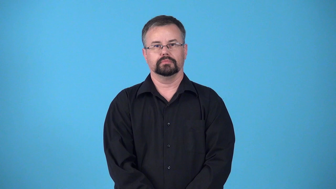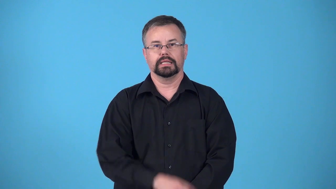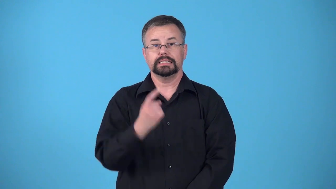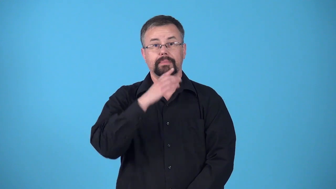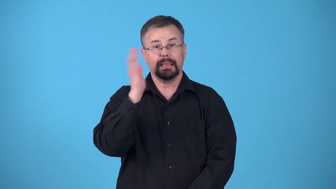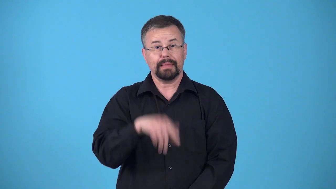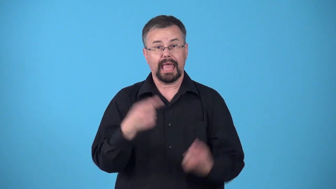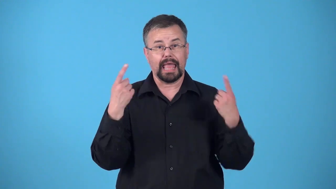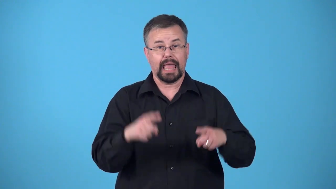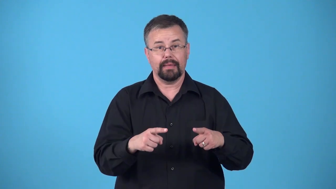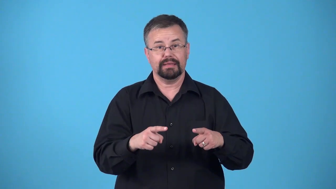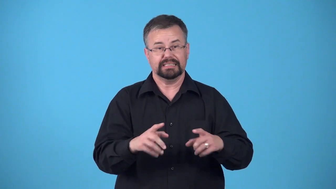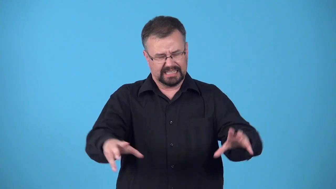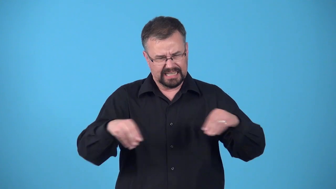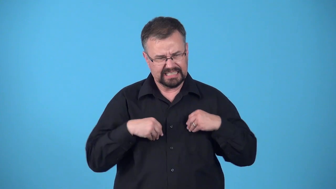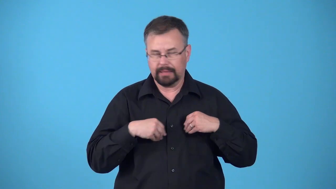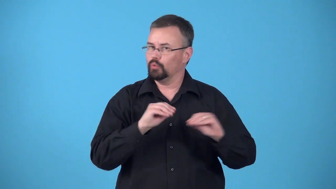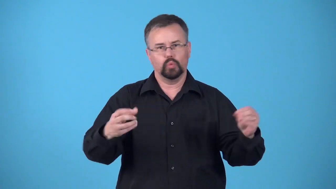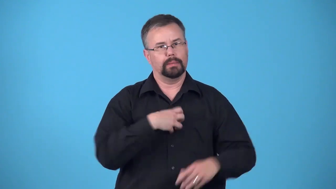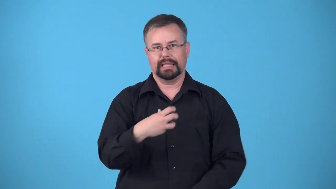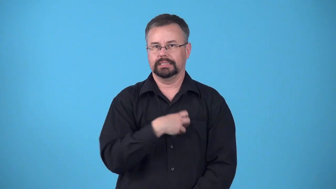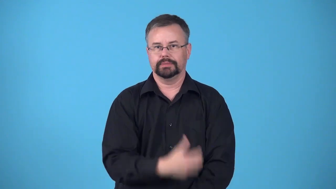take it on the chin